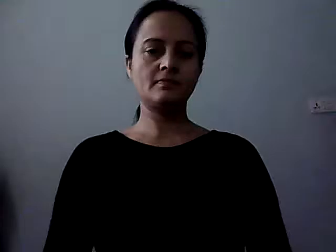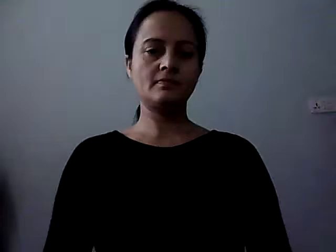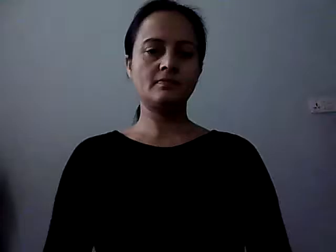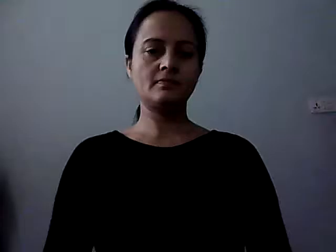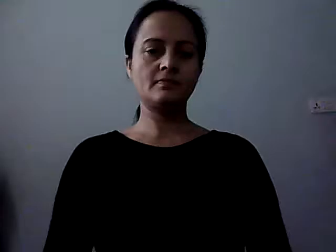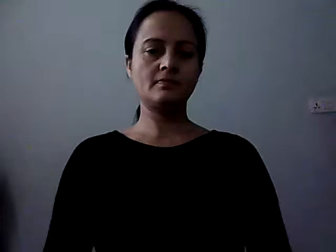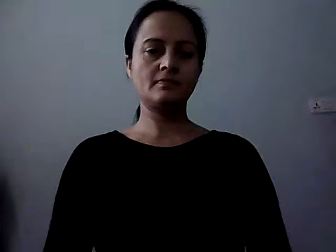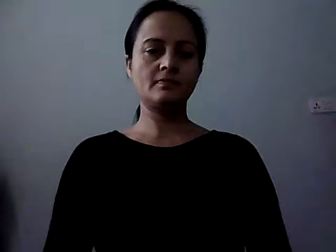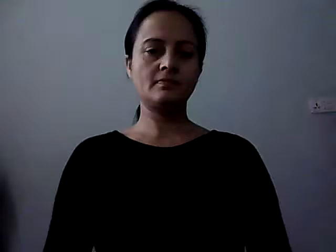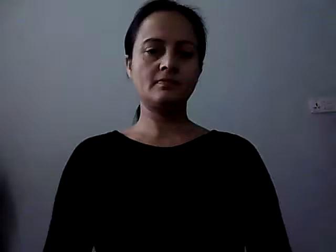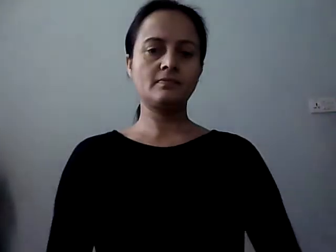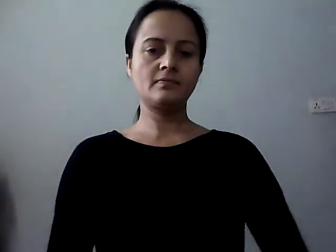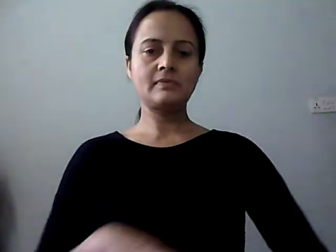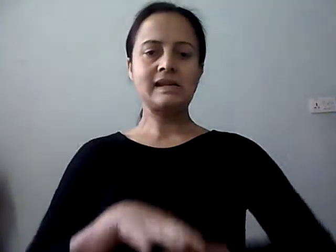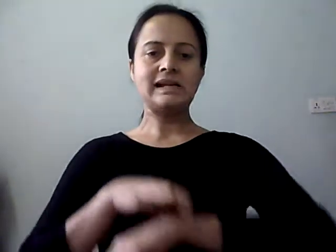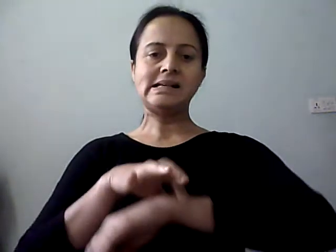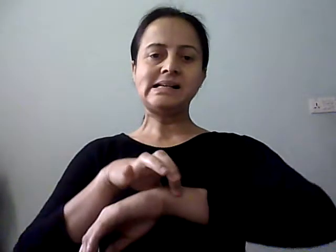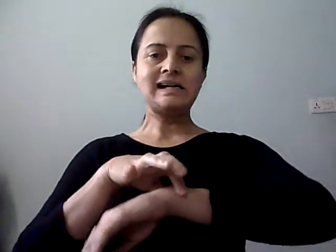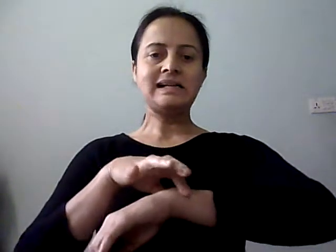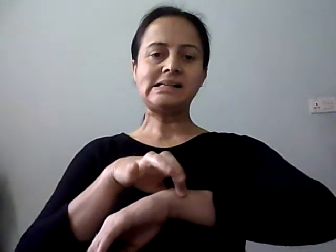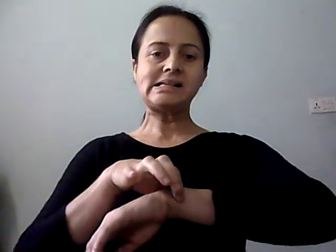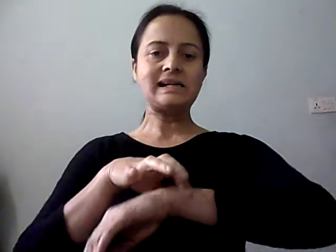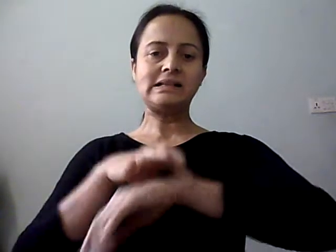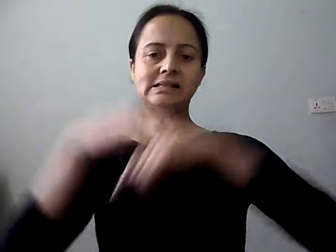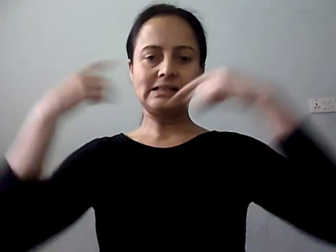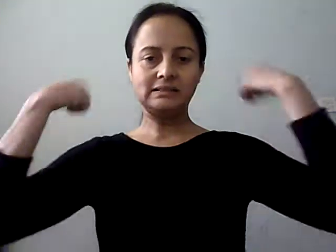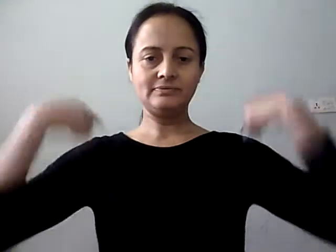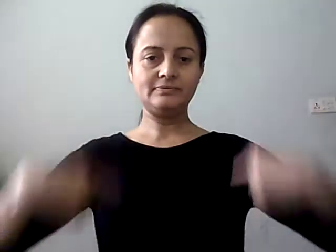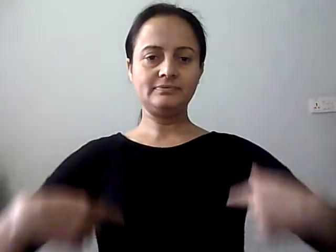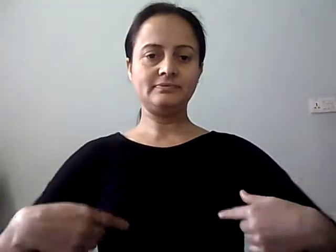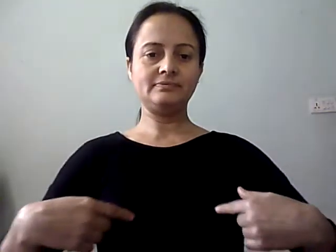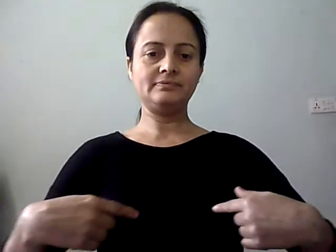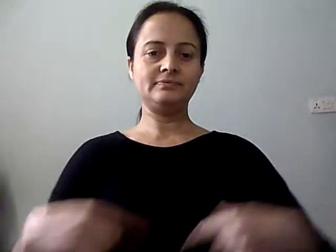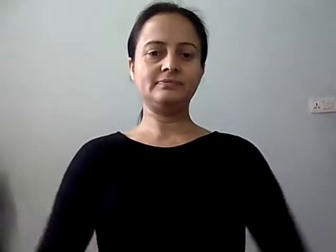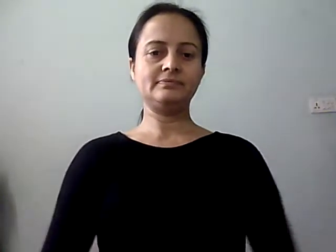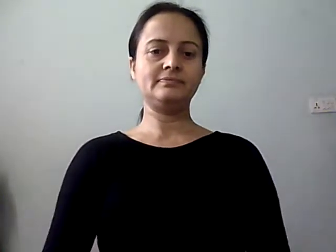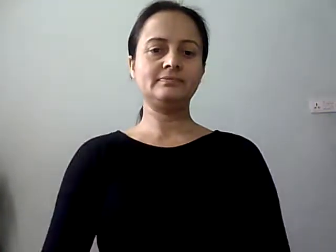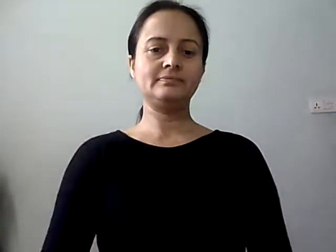skeleton